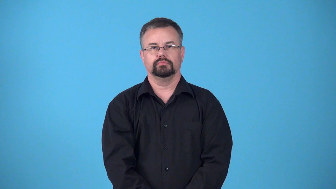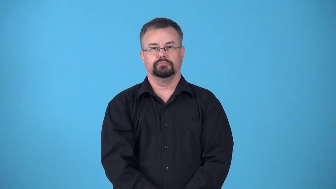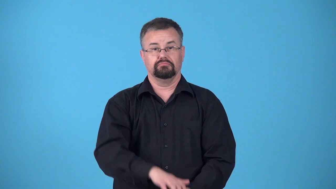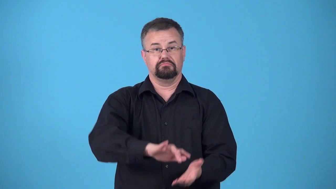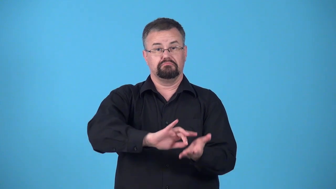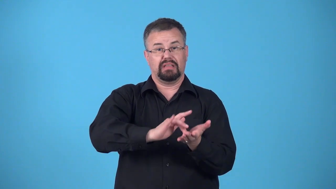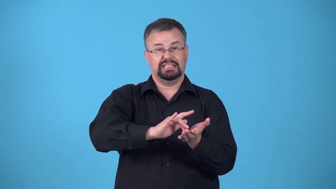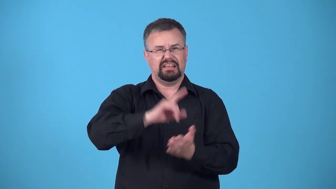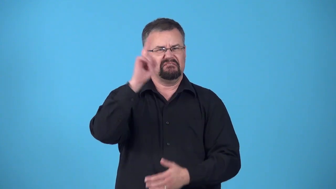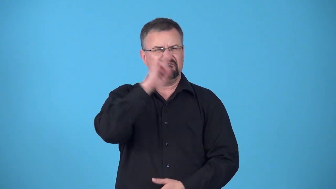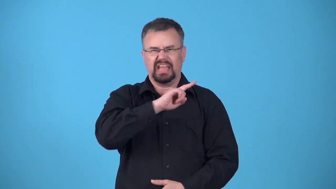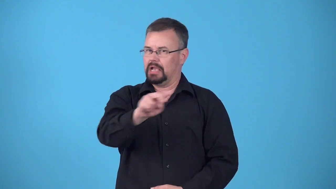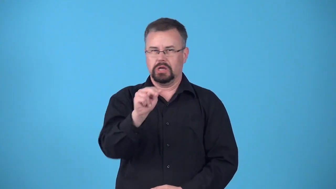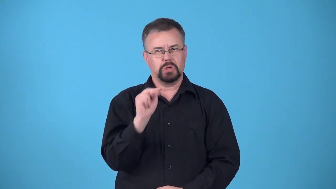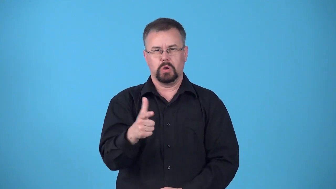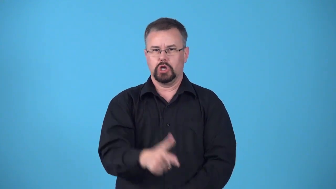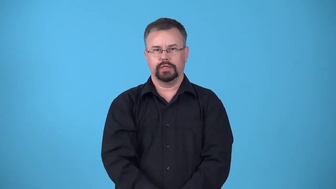snake oil